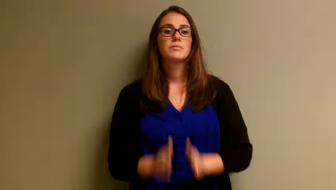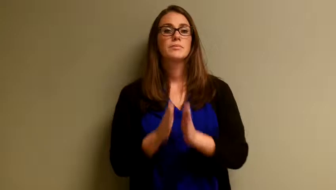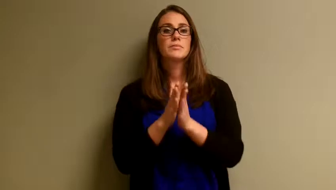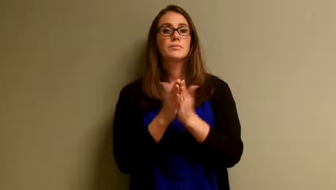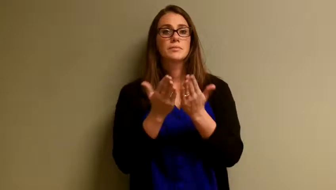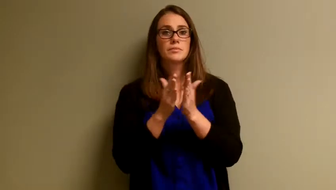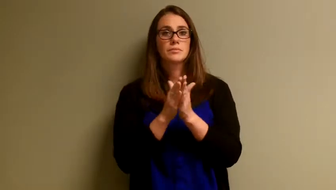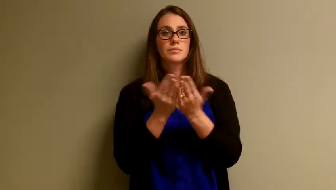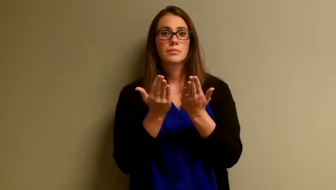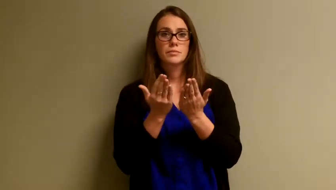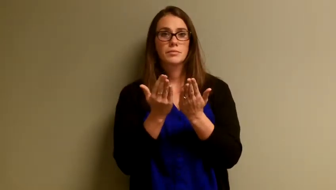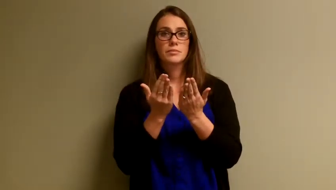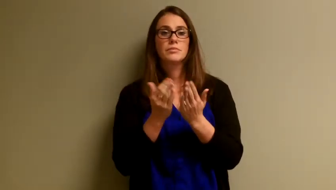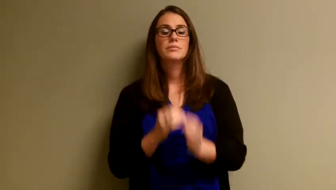BOOK